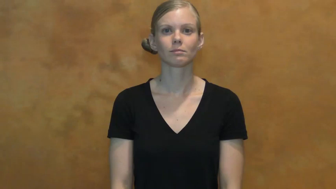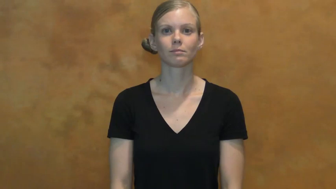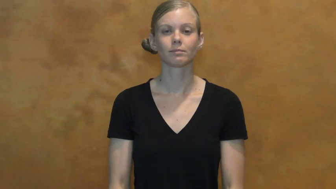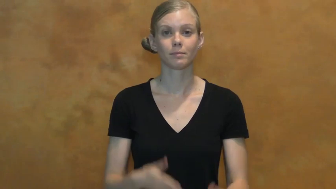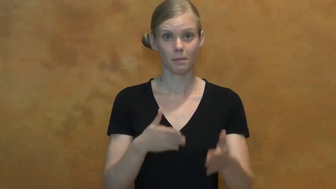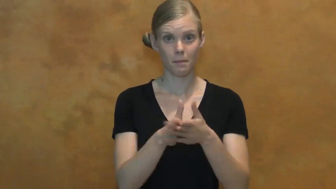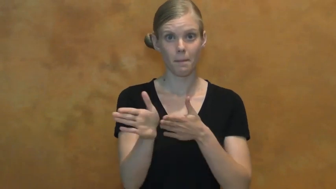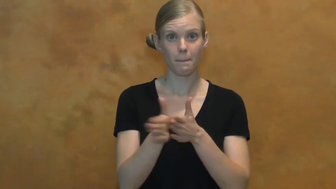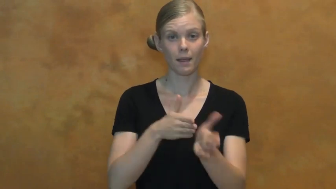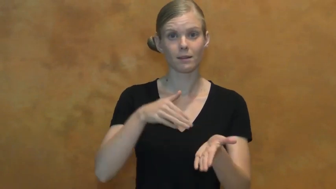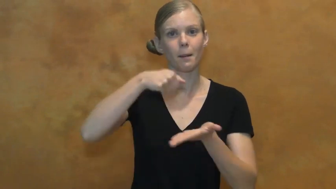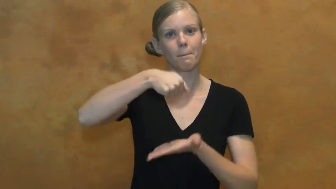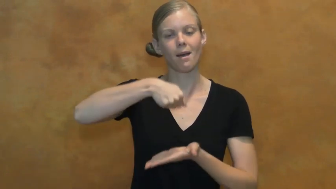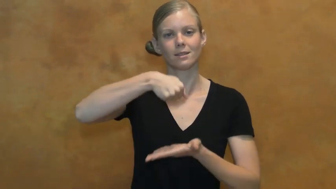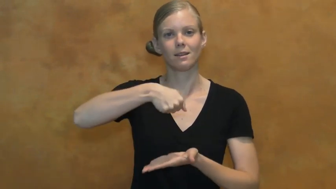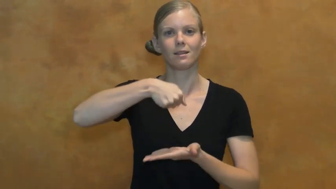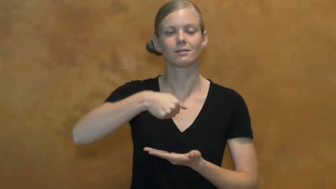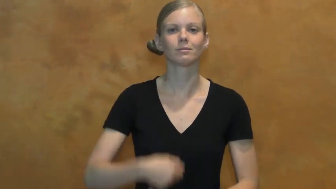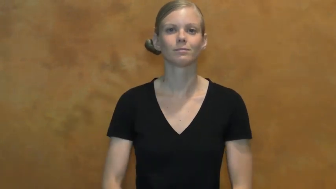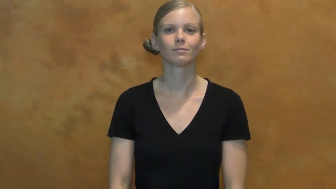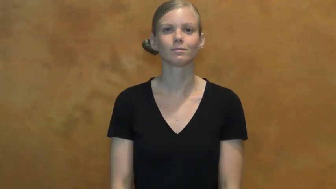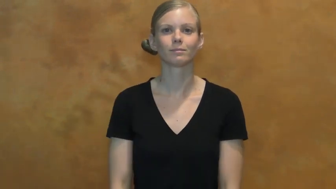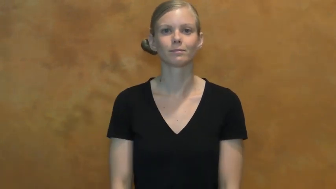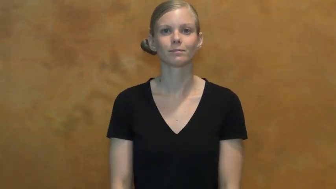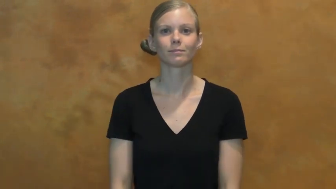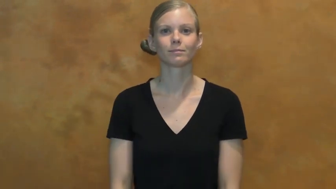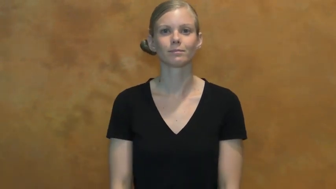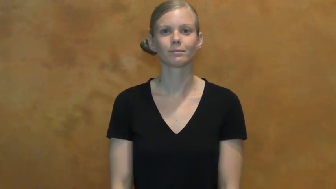picnic basket